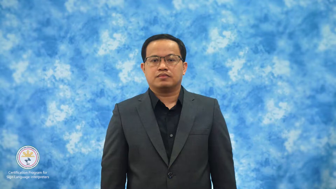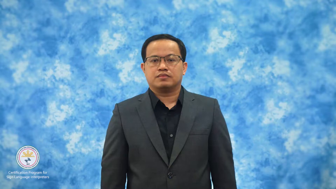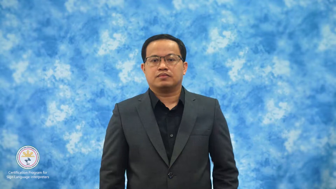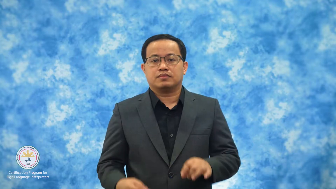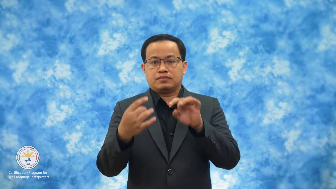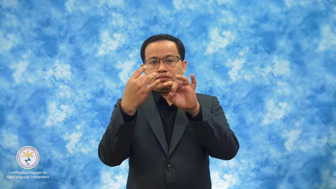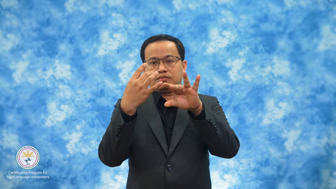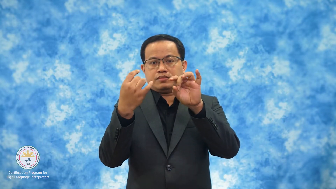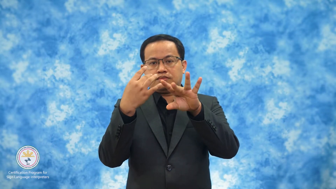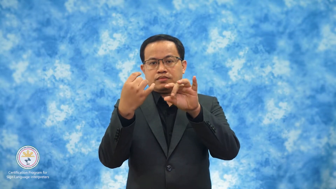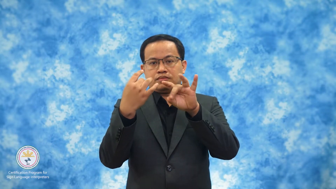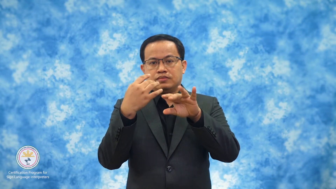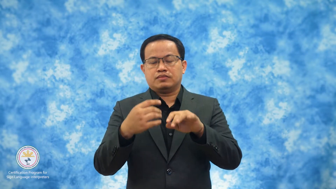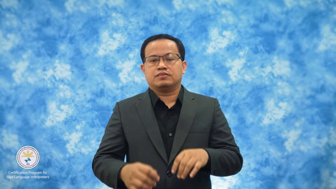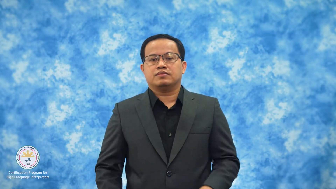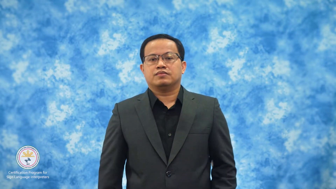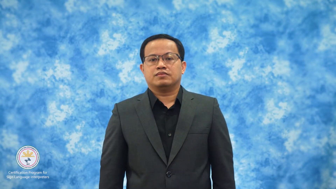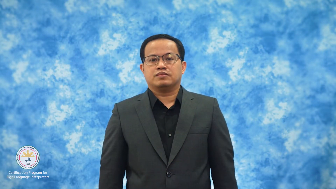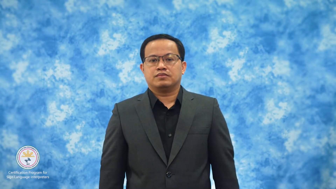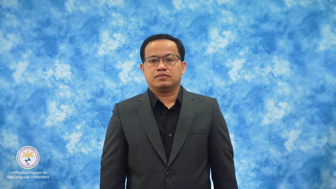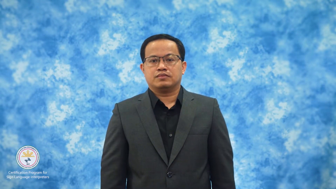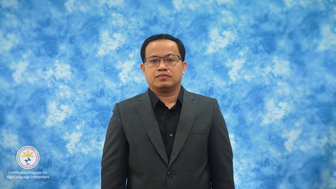Feedback